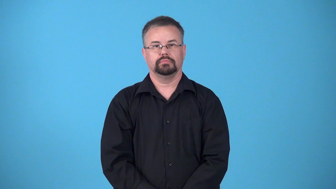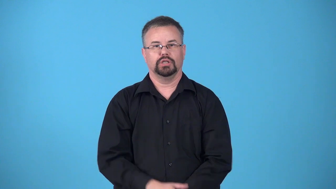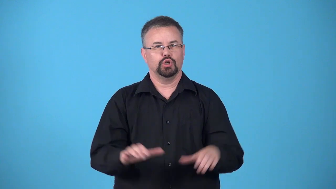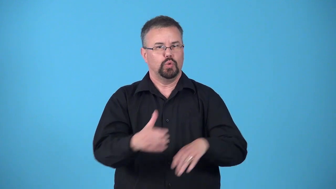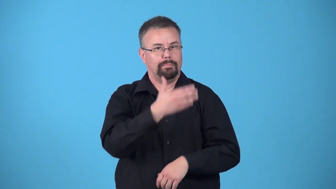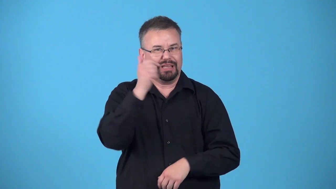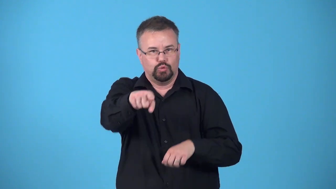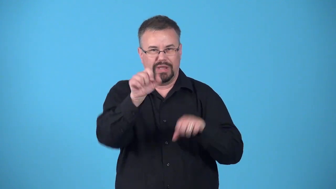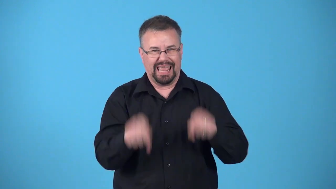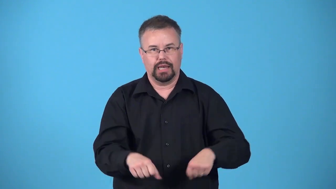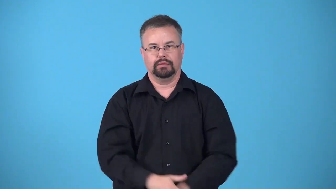do your level best